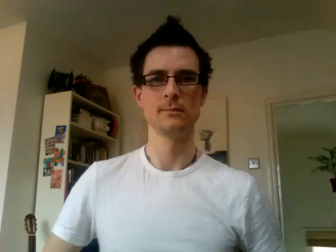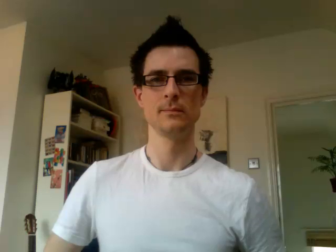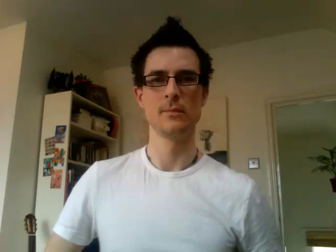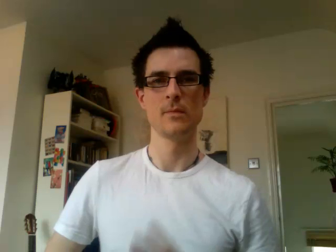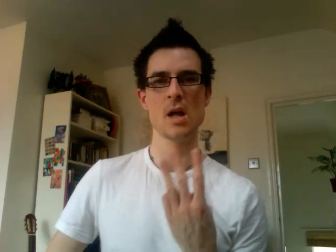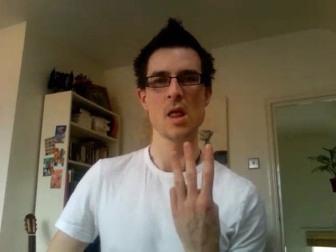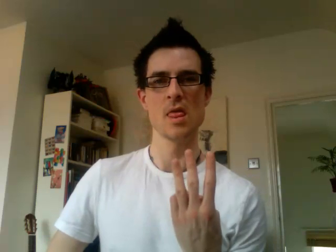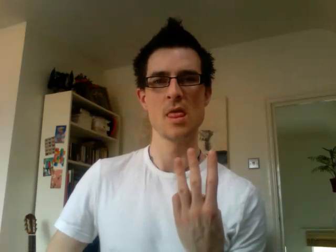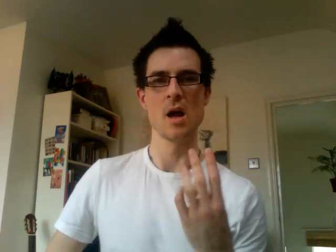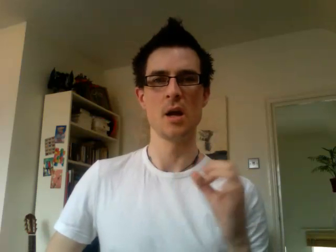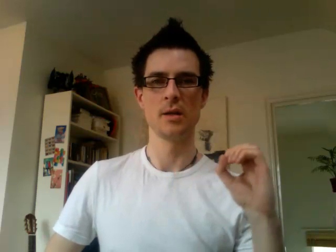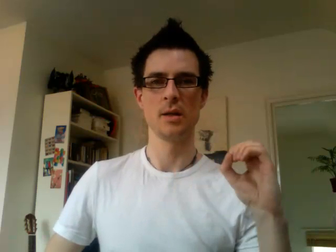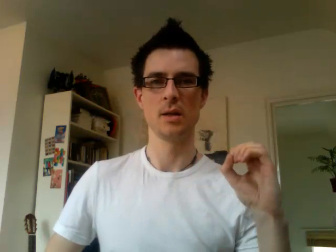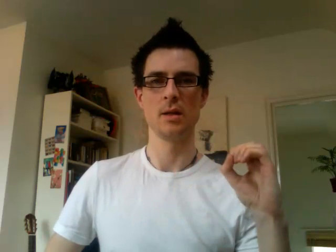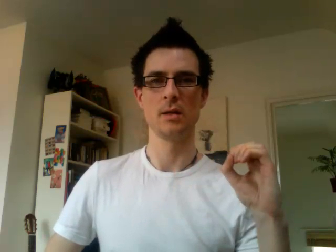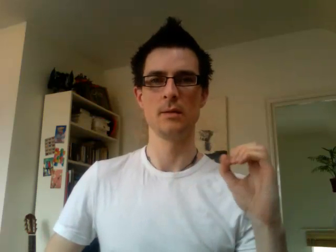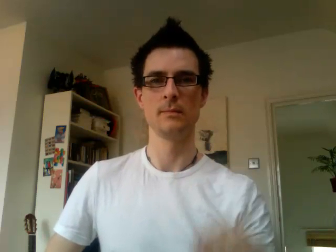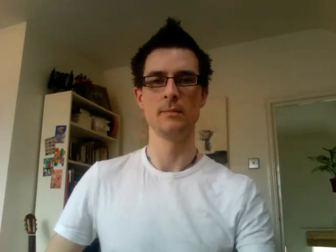30